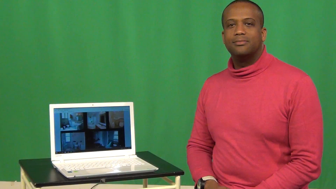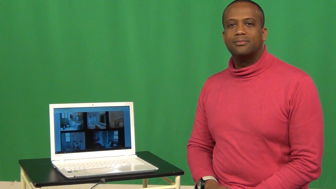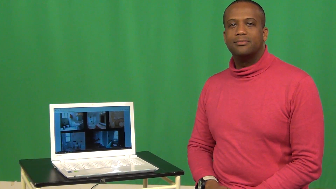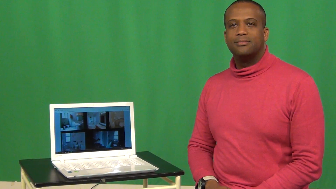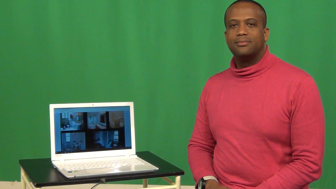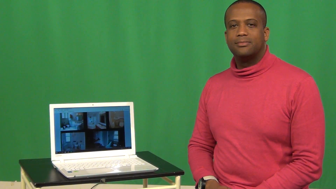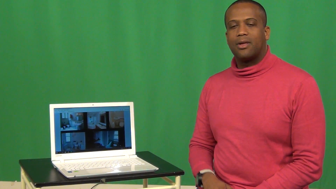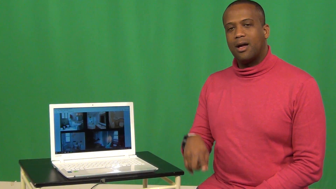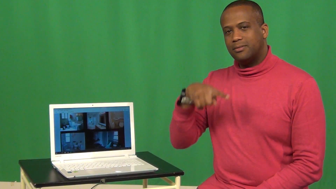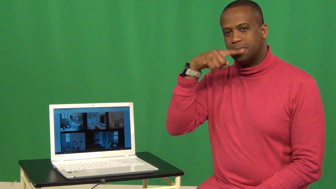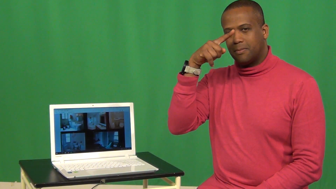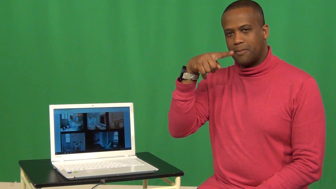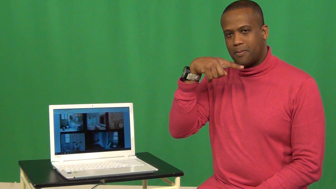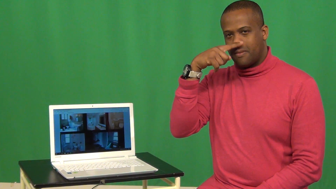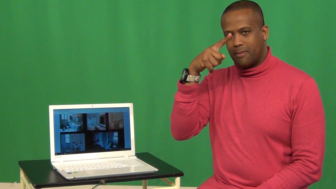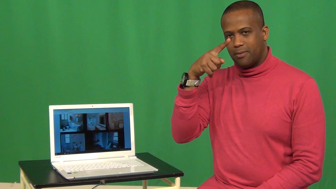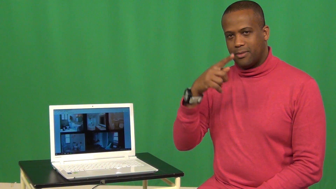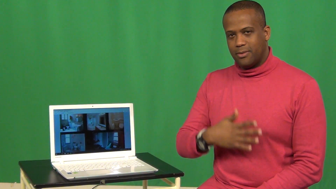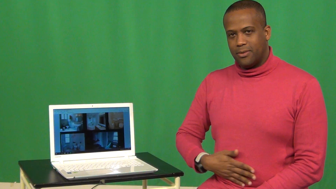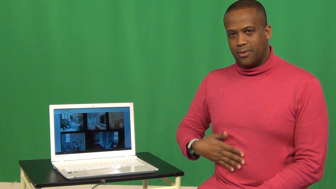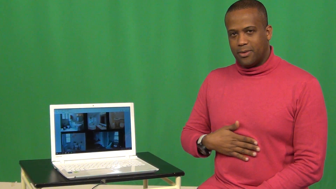bathroom